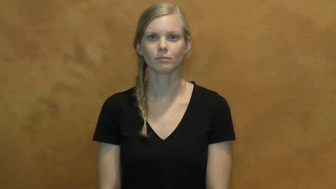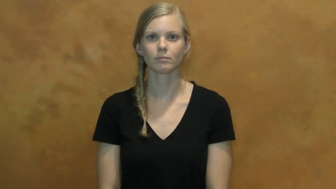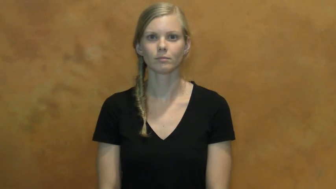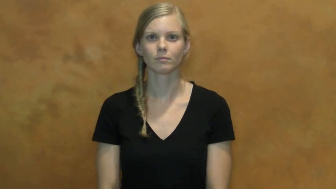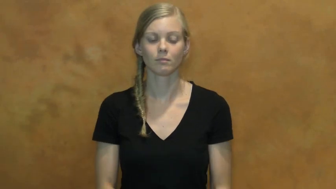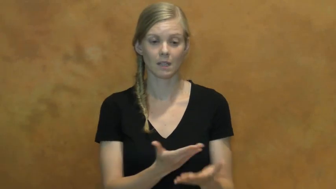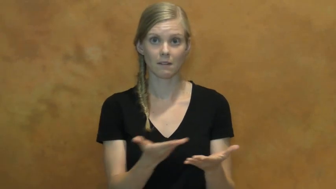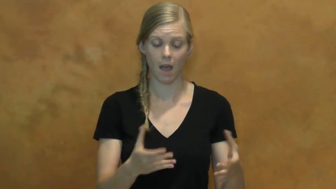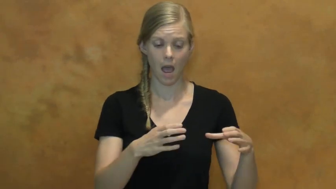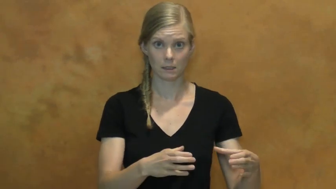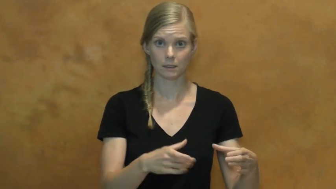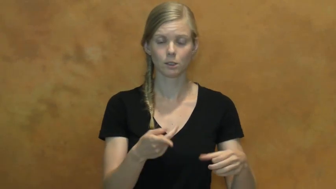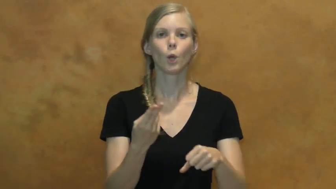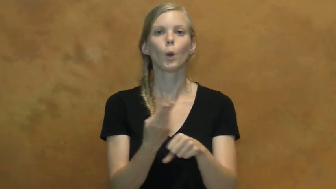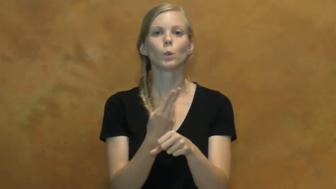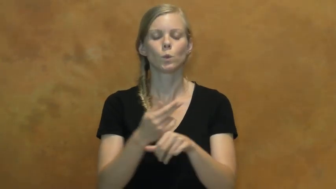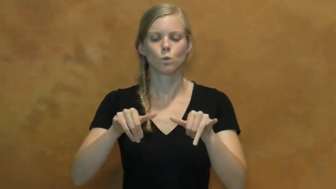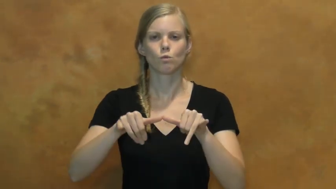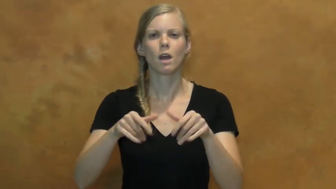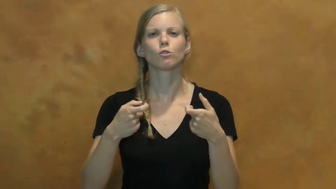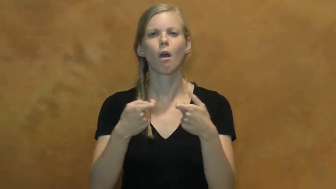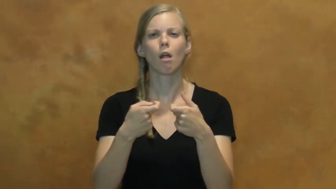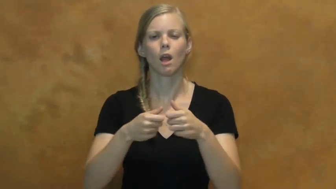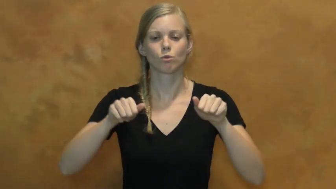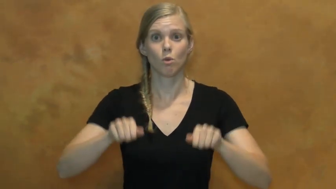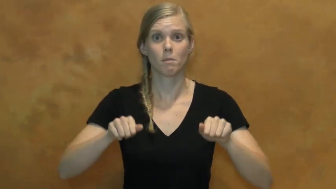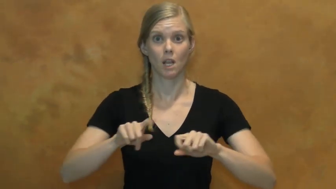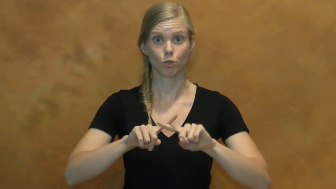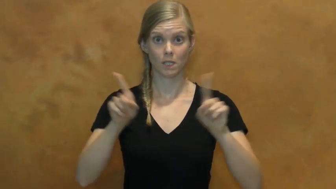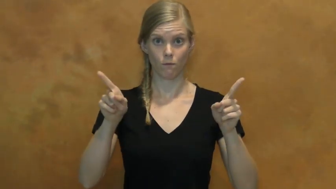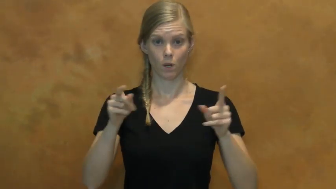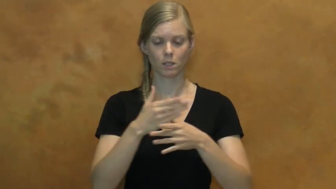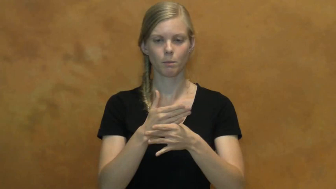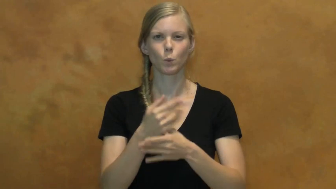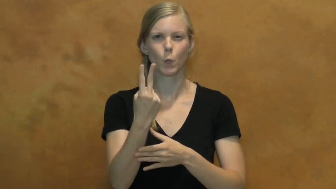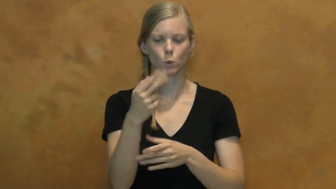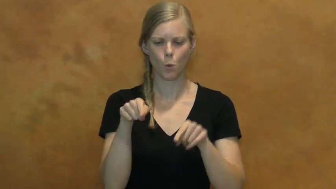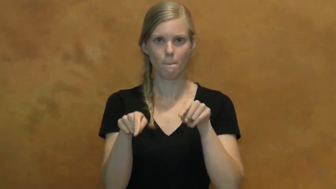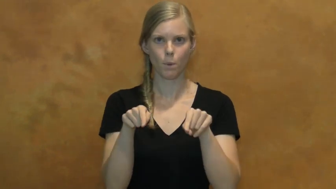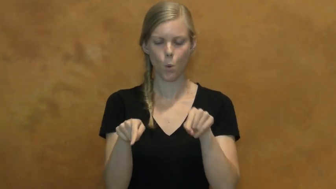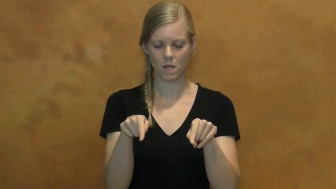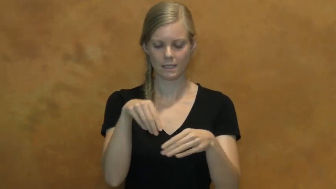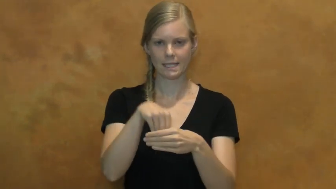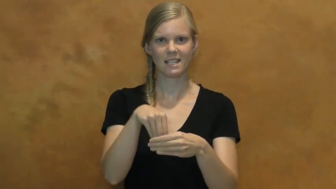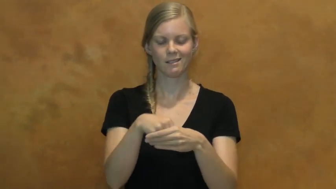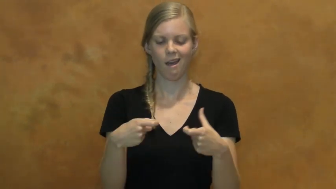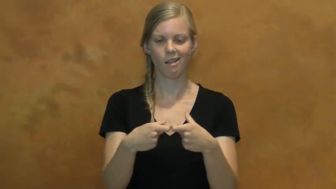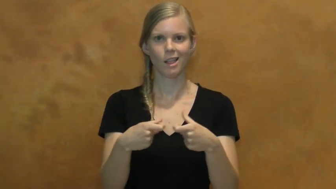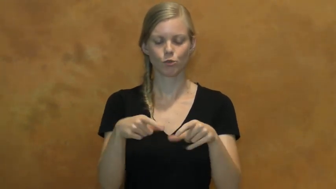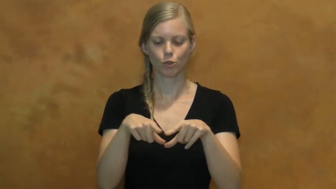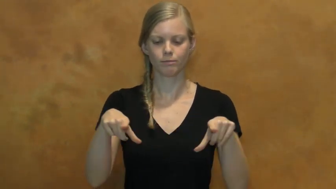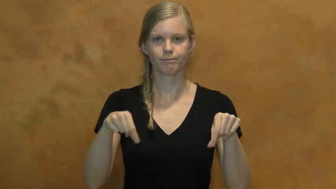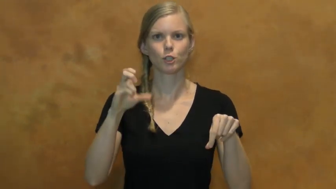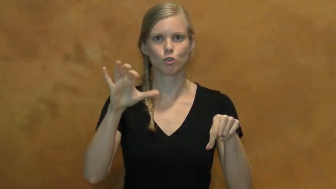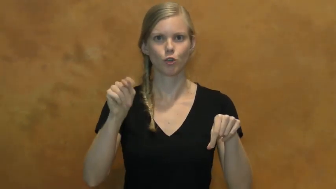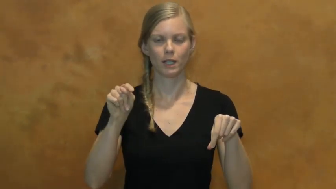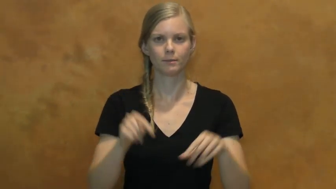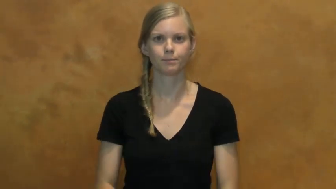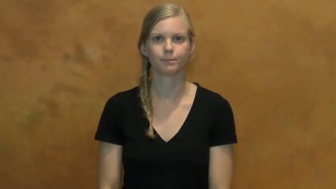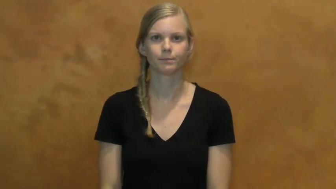voltmeter